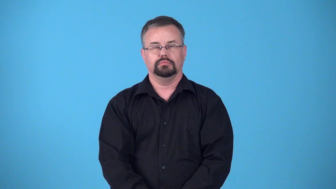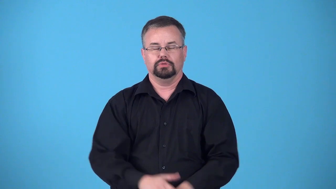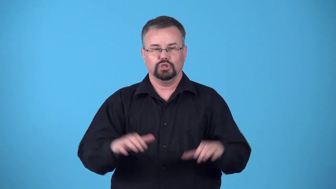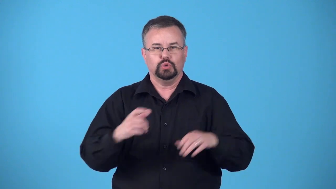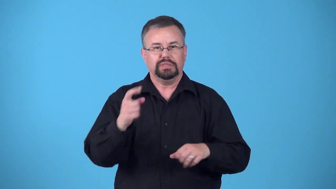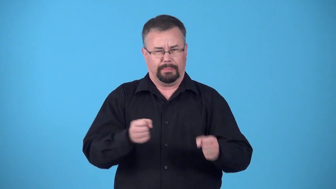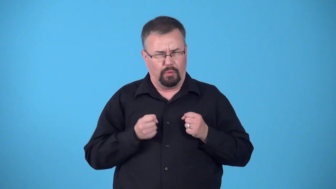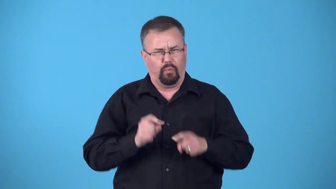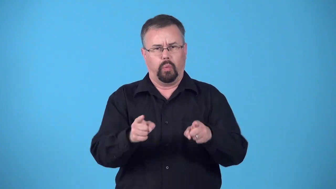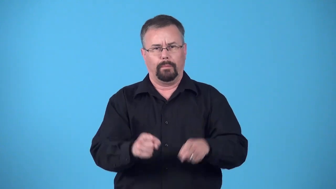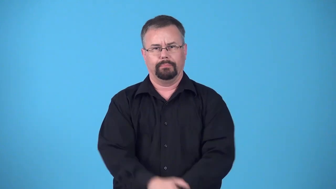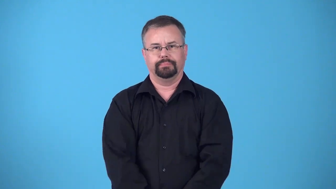off the cuff